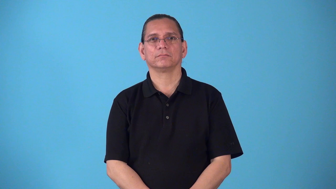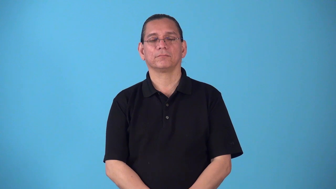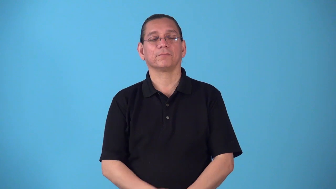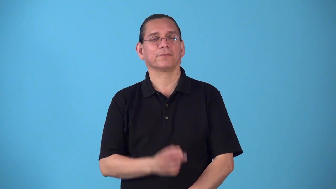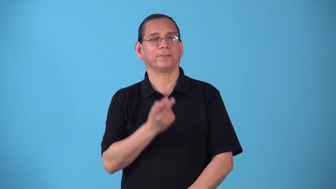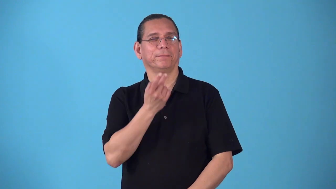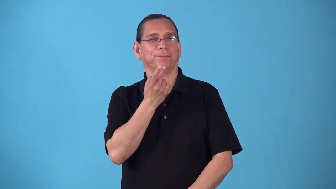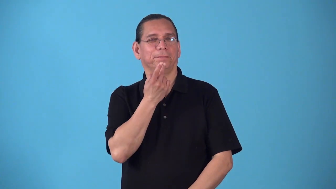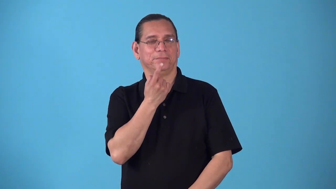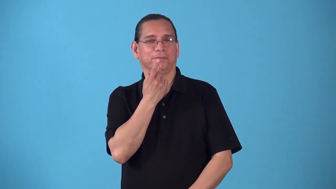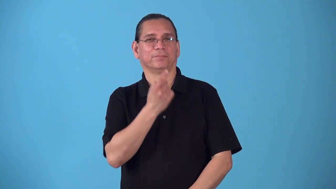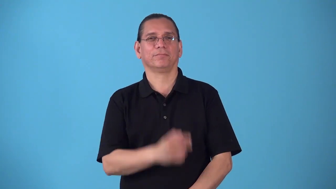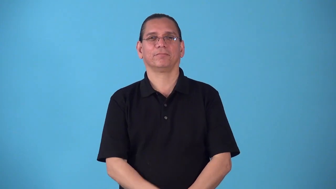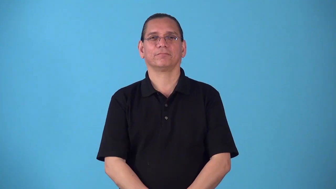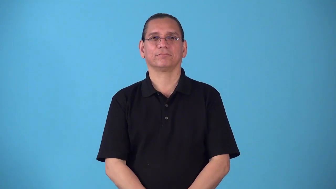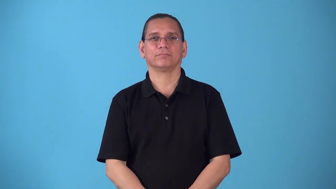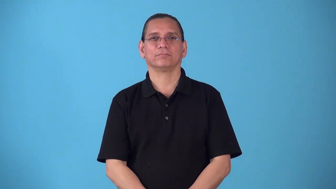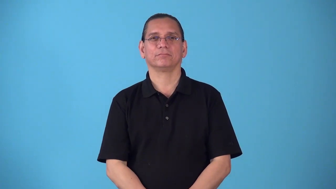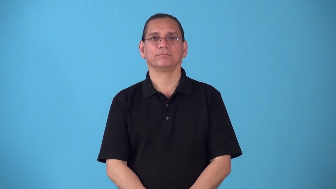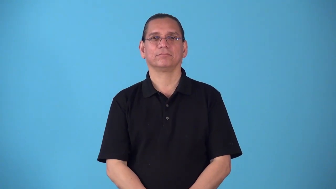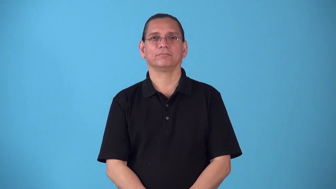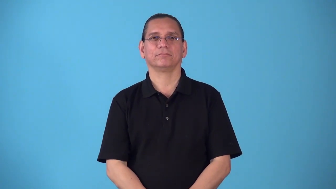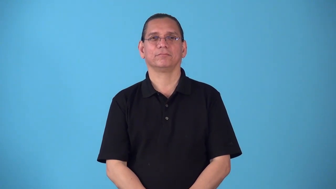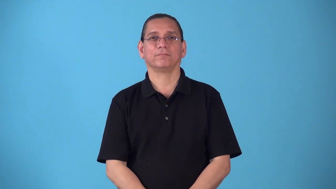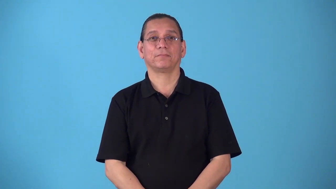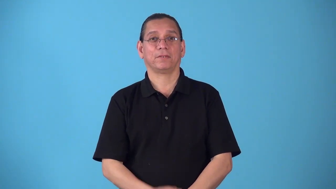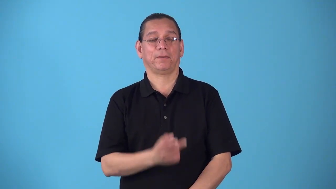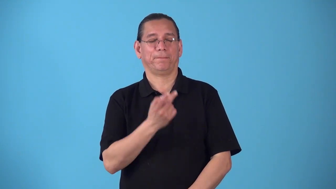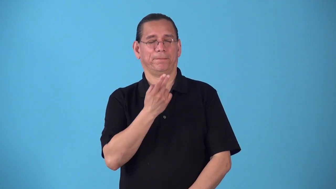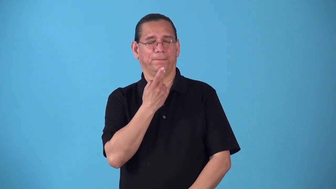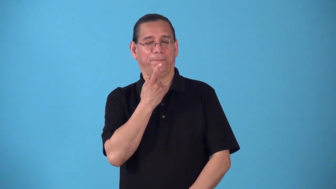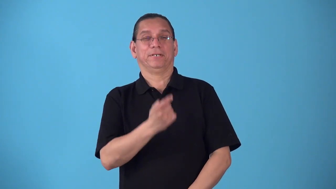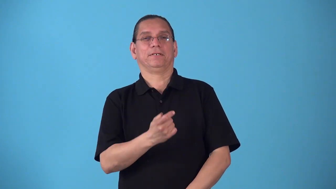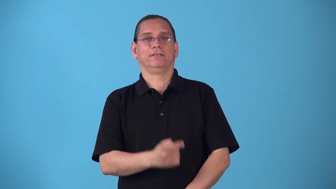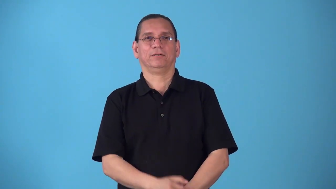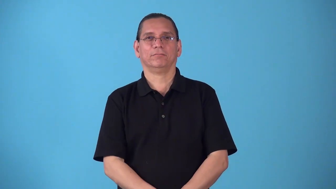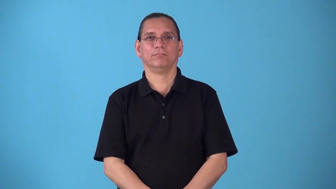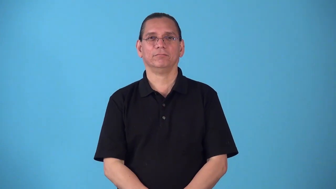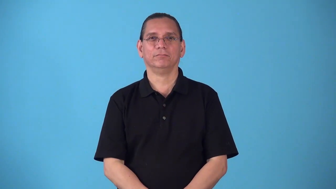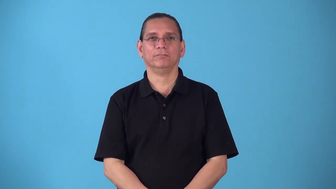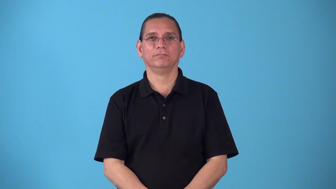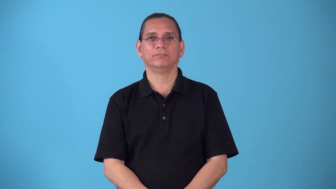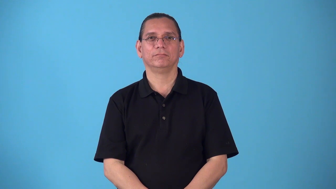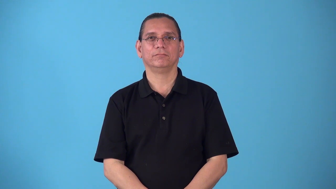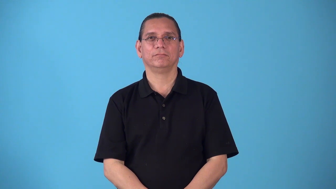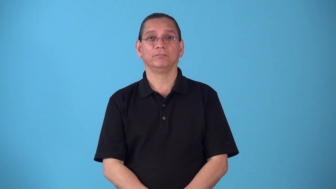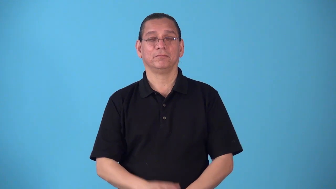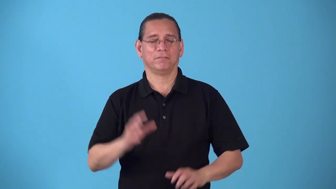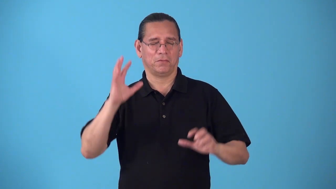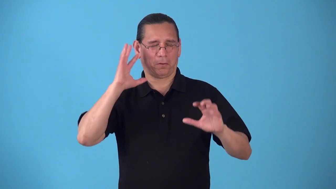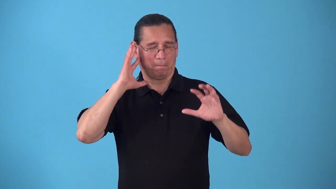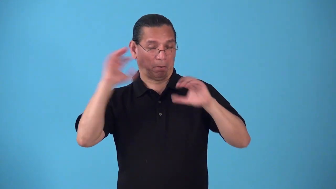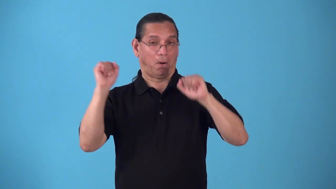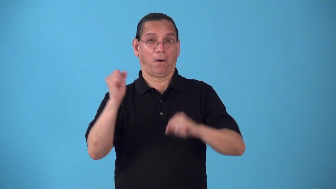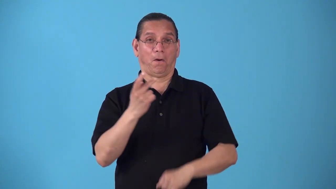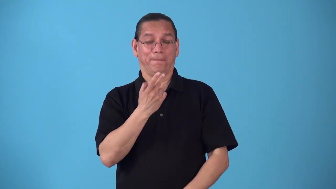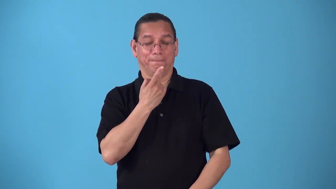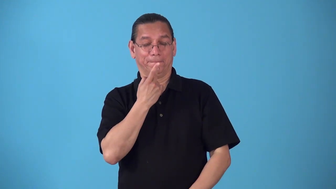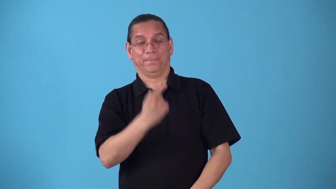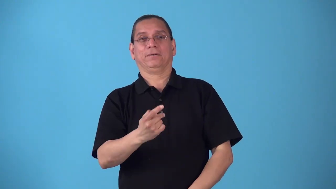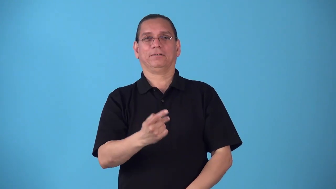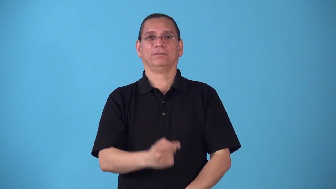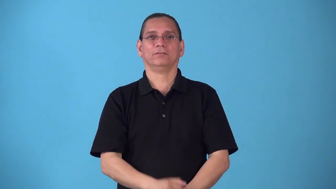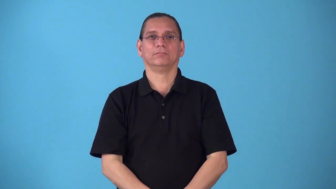rosy